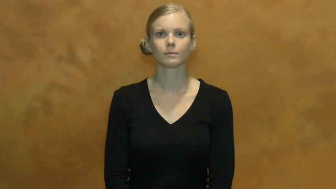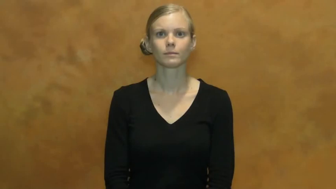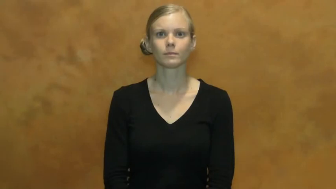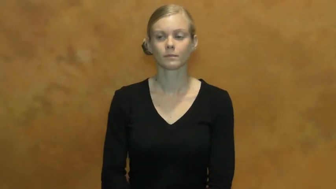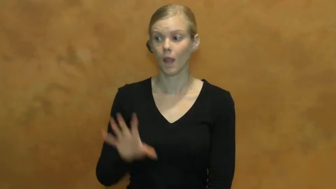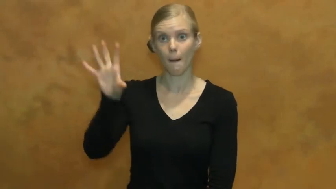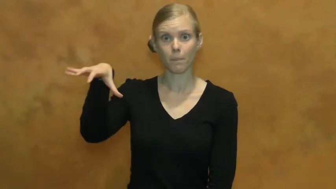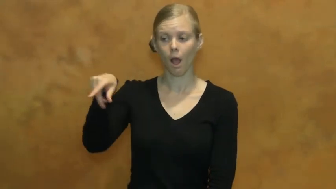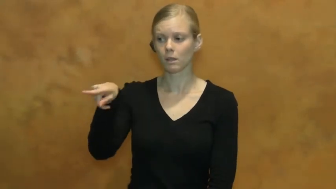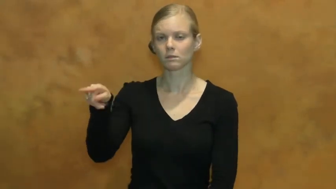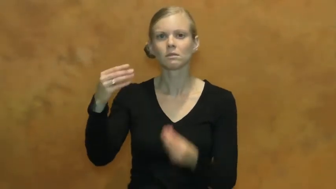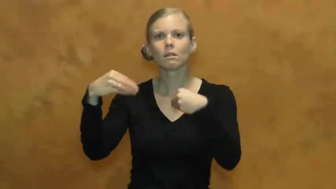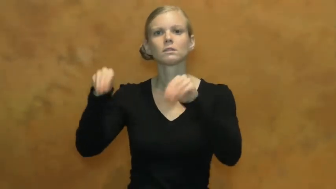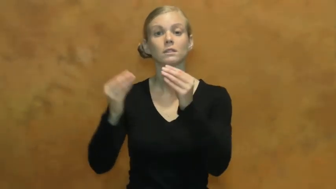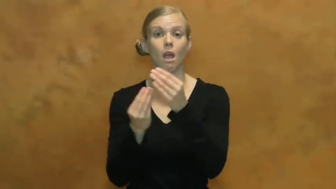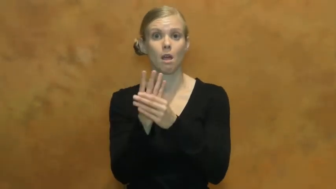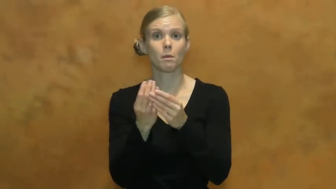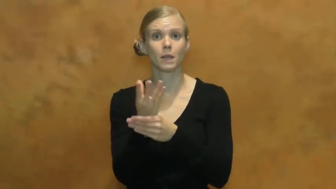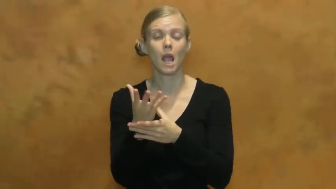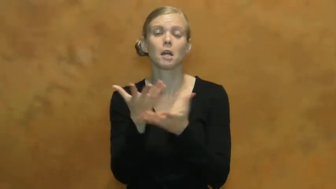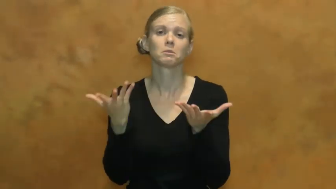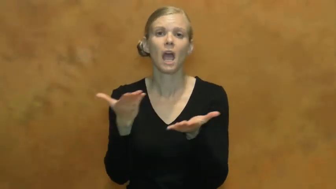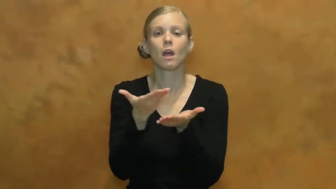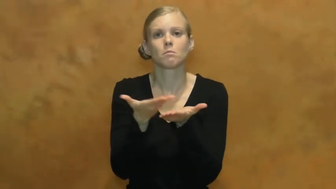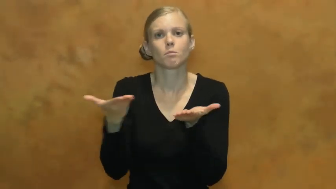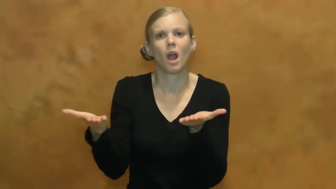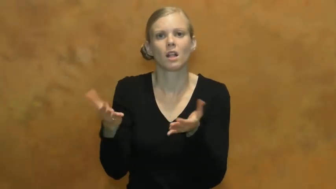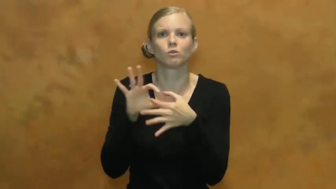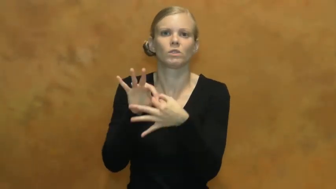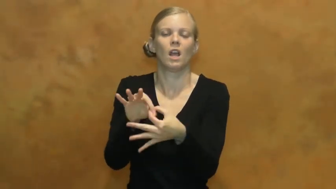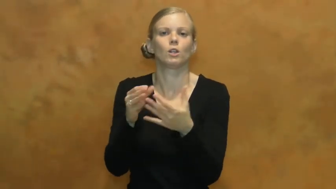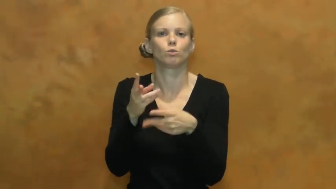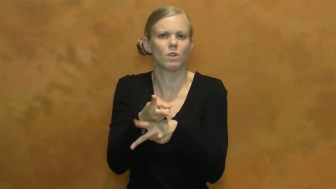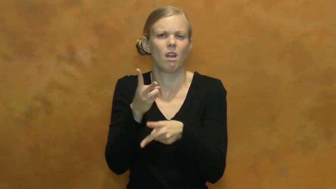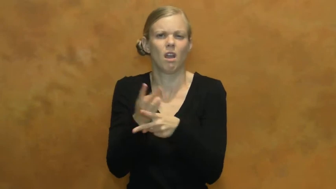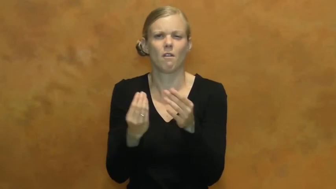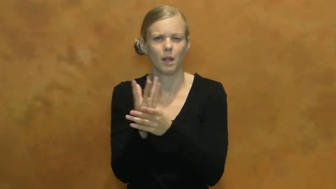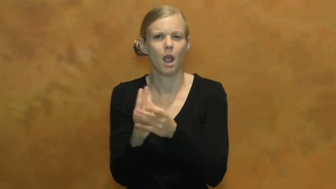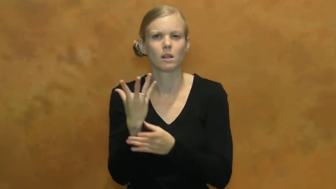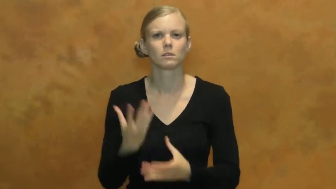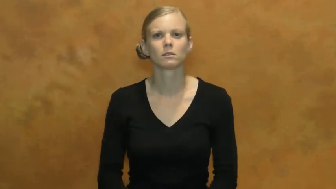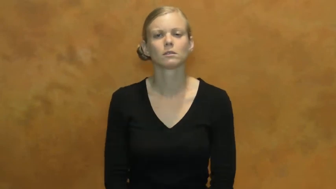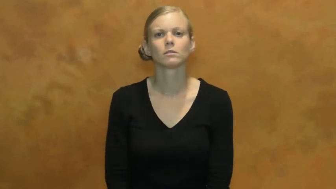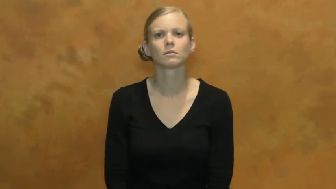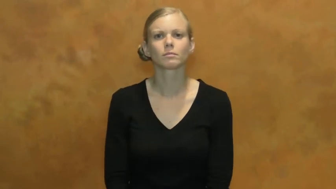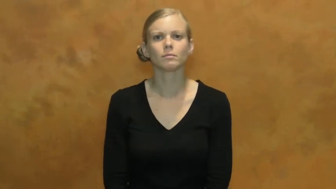garden center